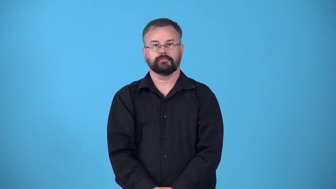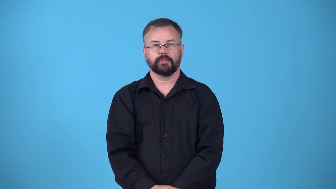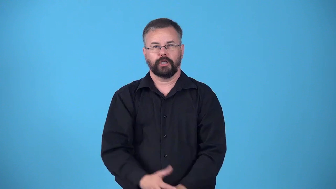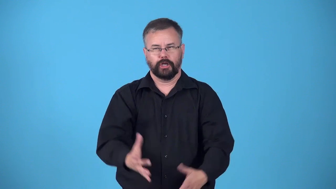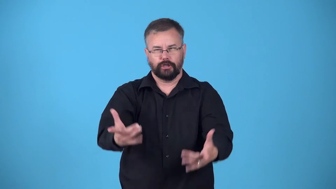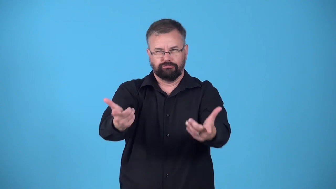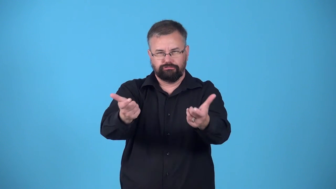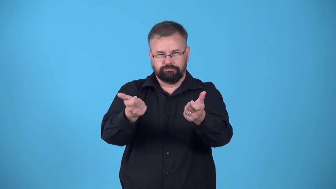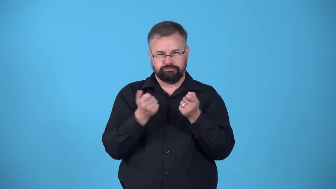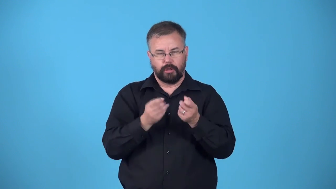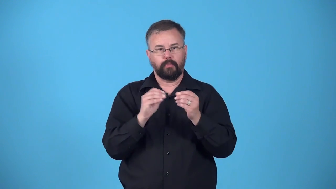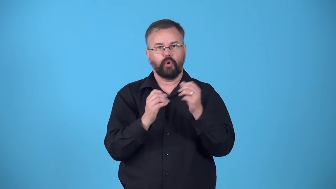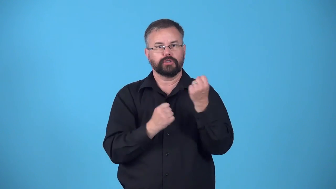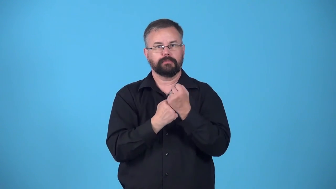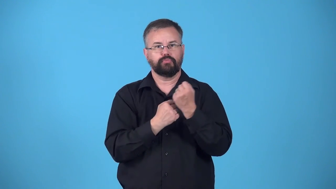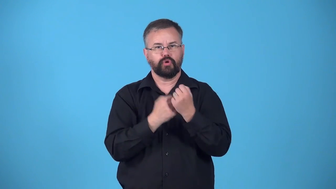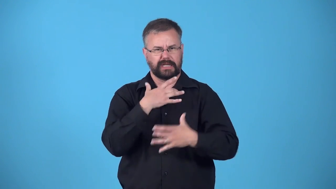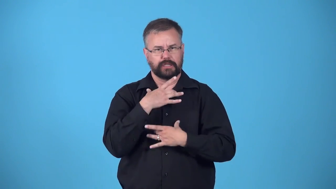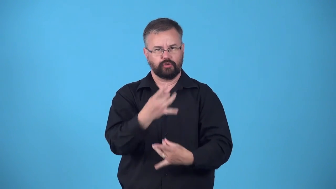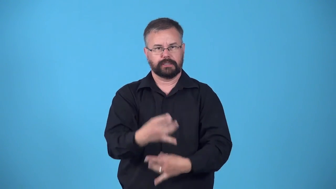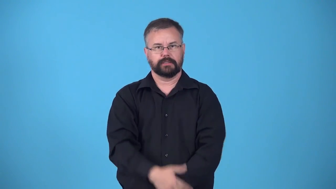drum up